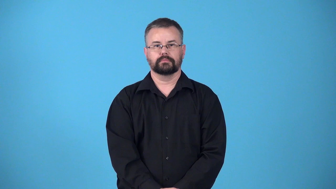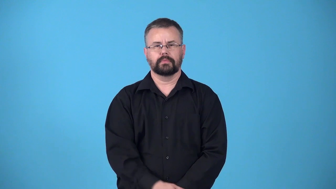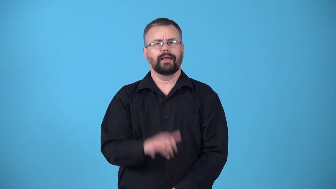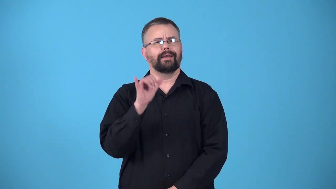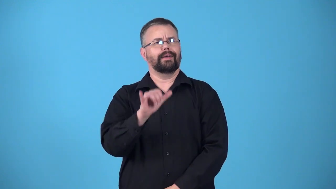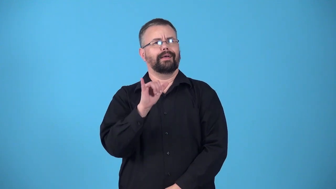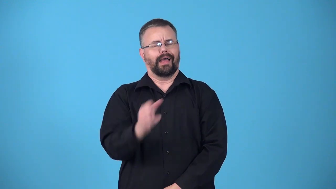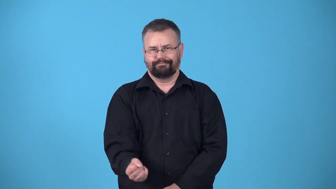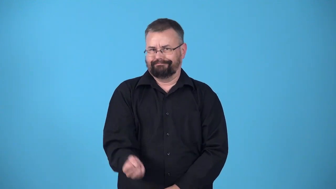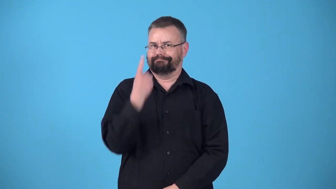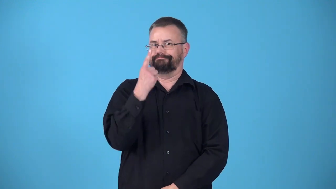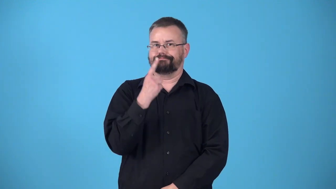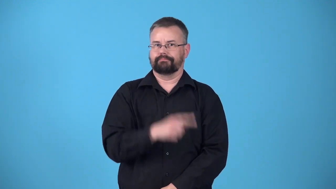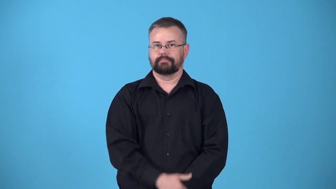get a handle on-understand a concept